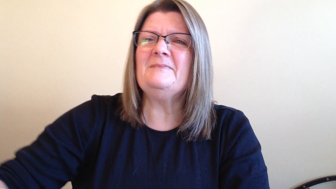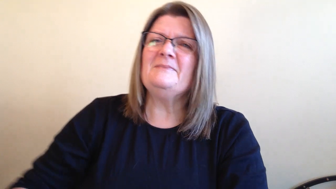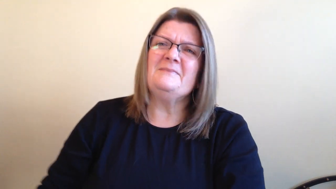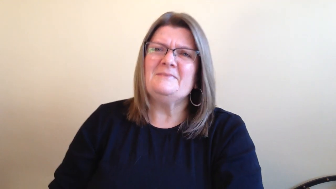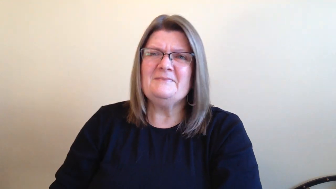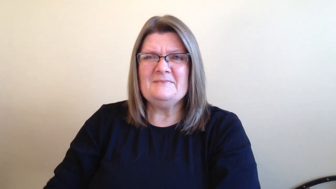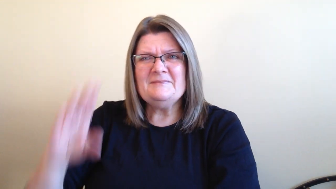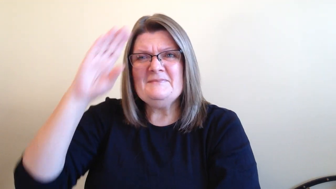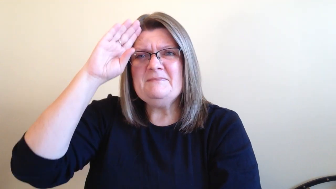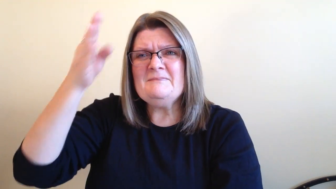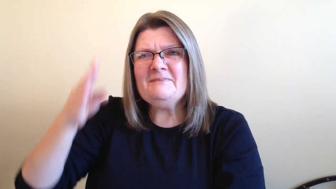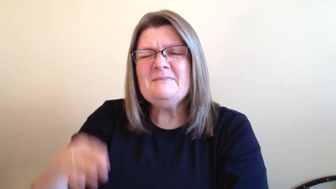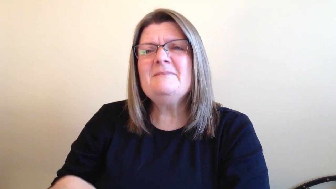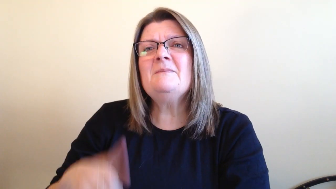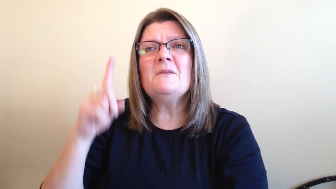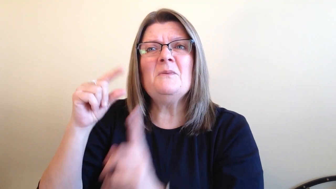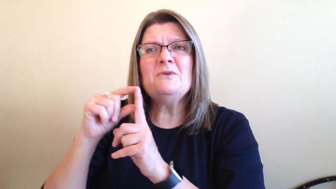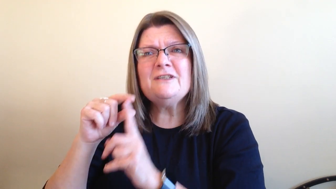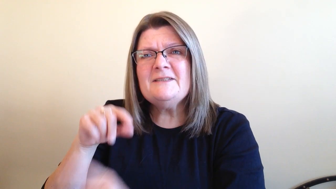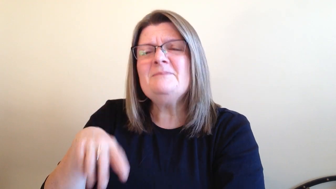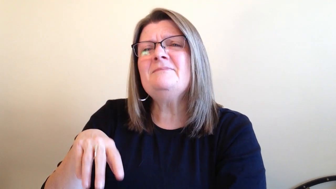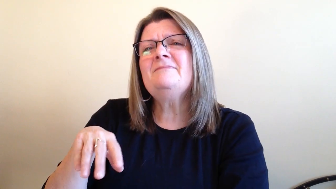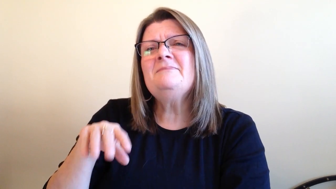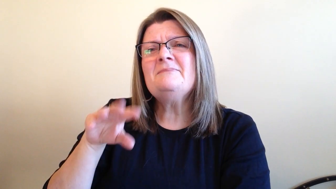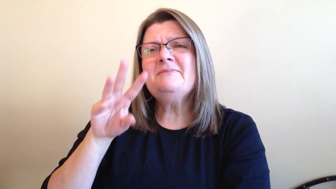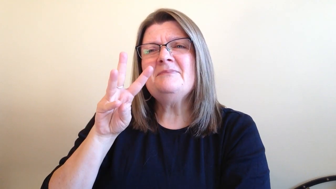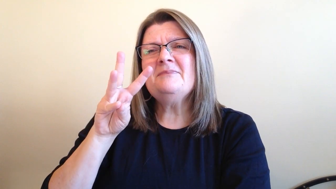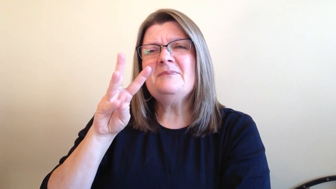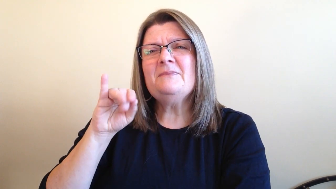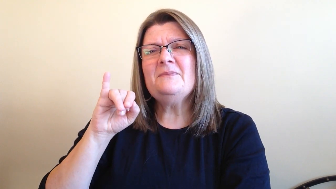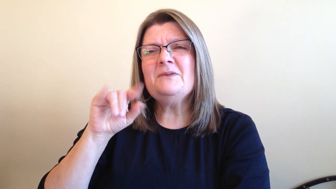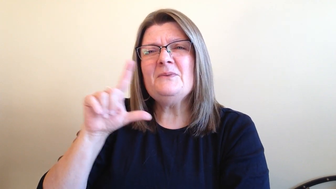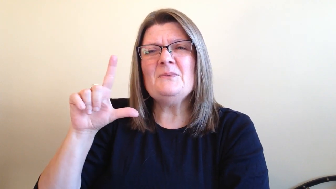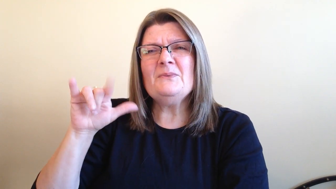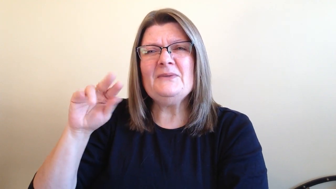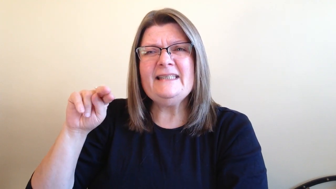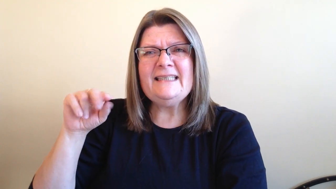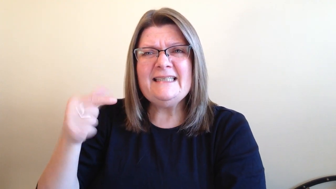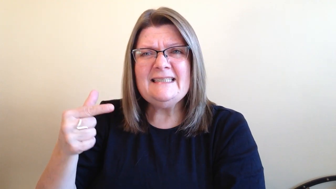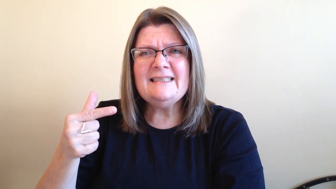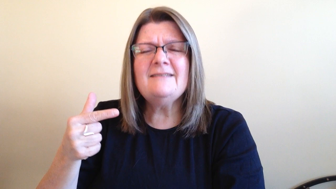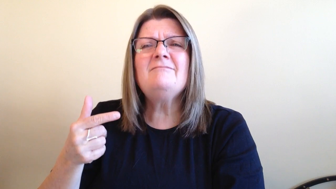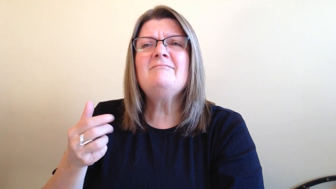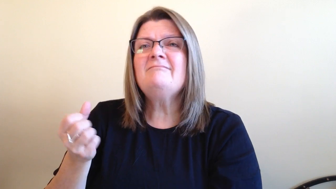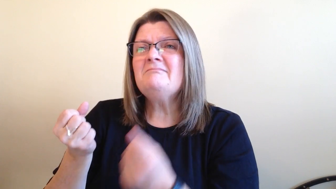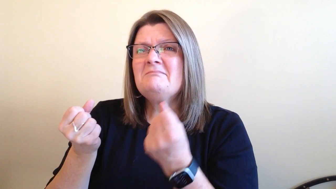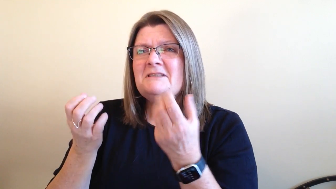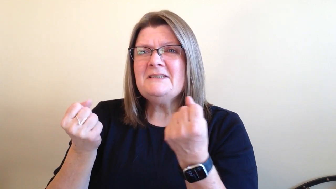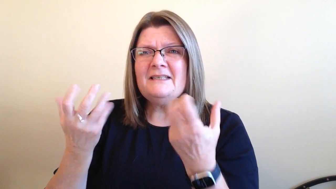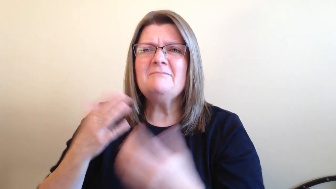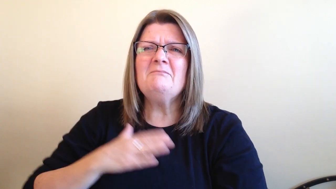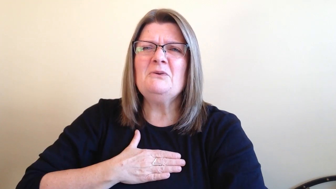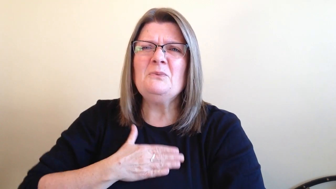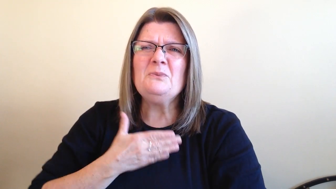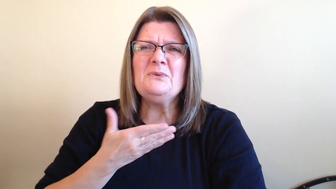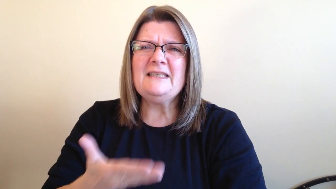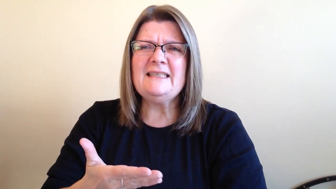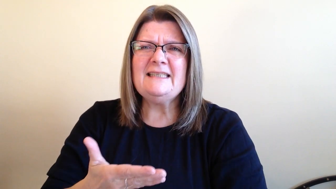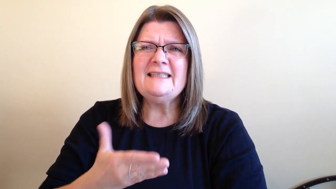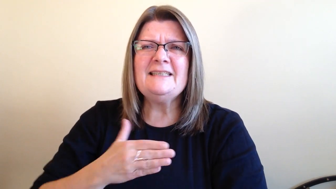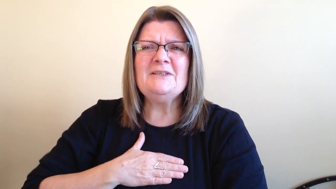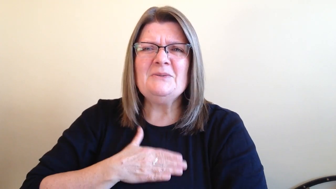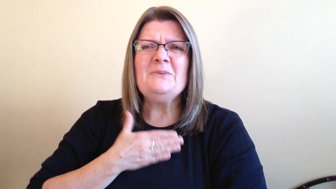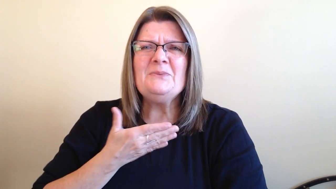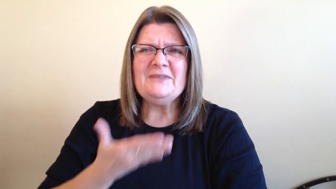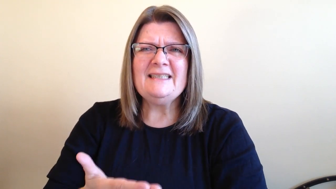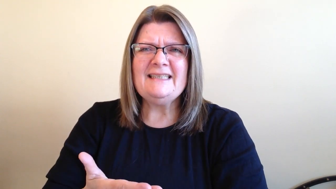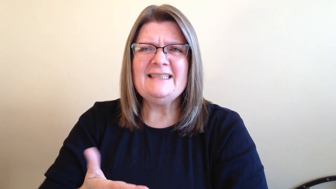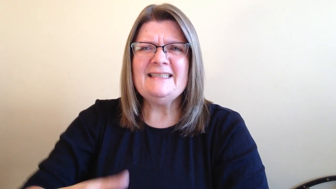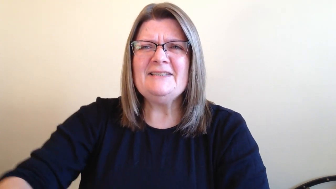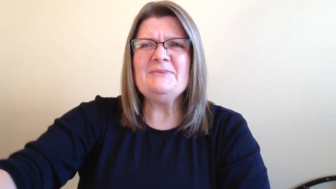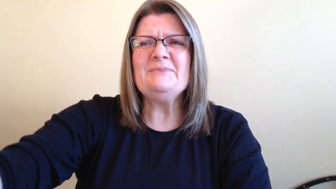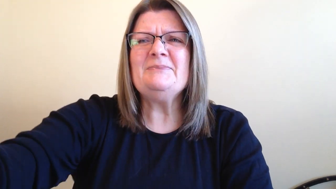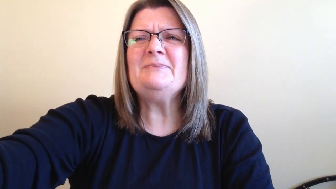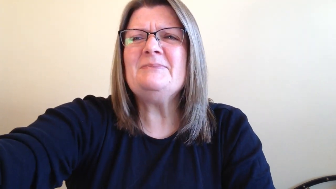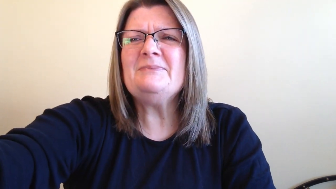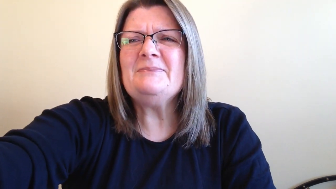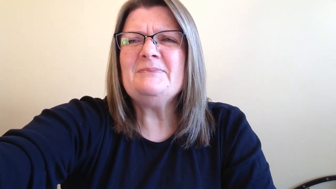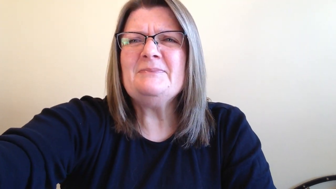Willing